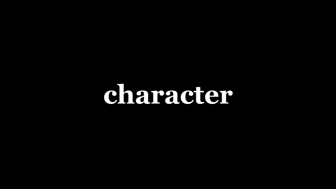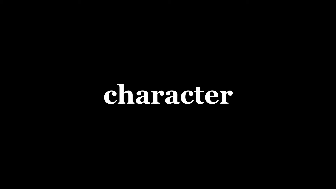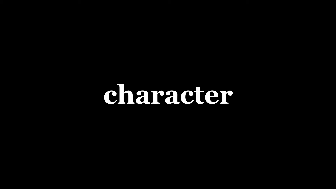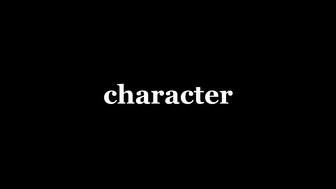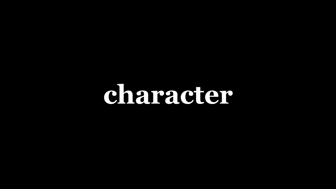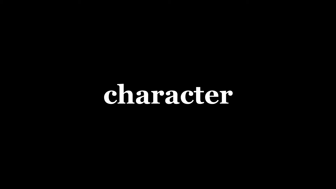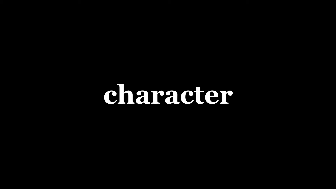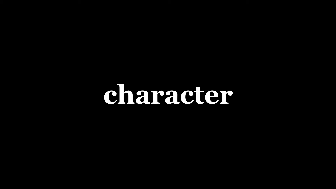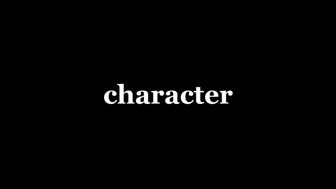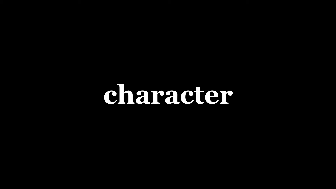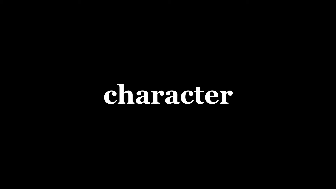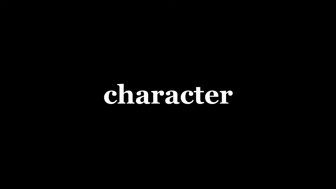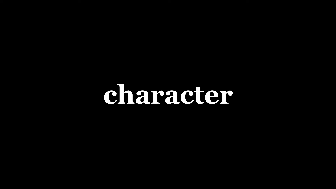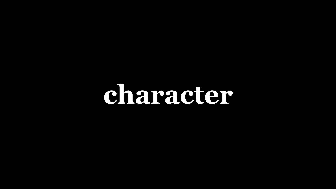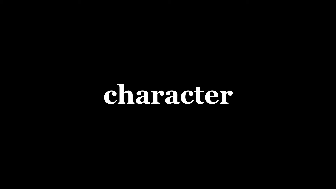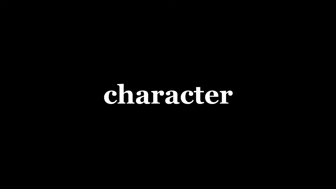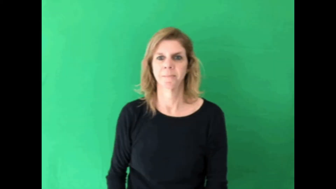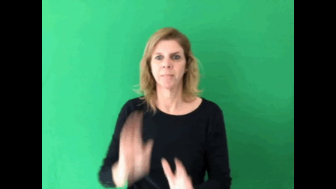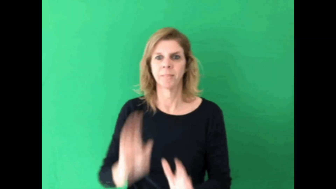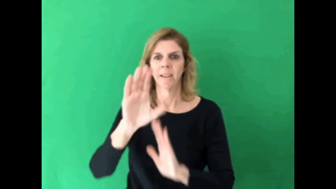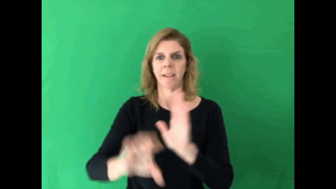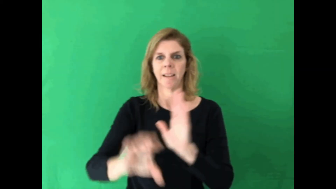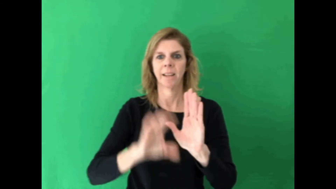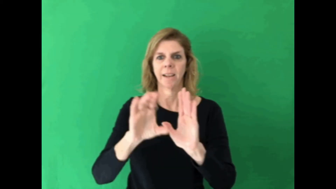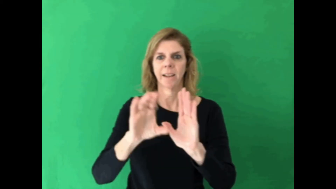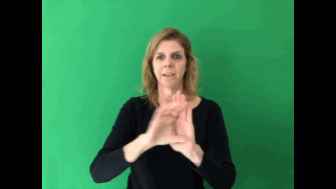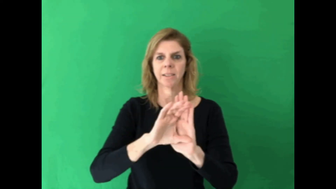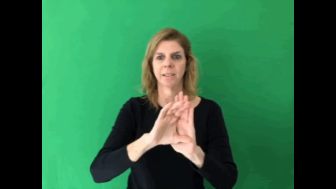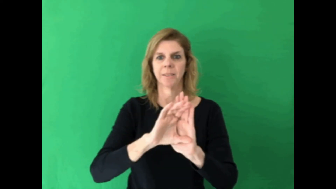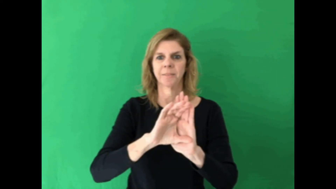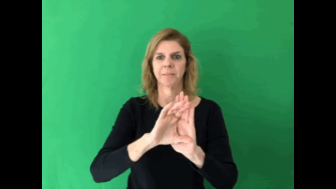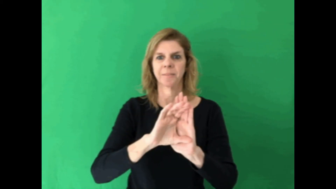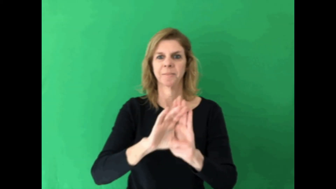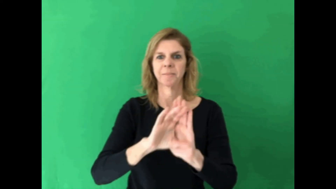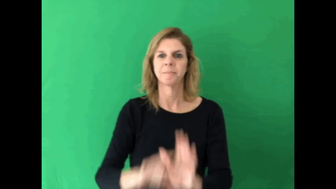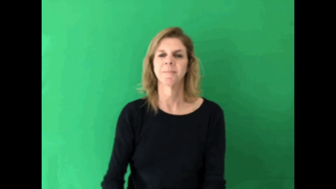Character